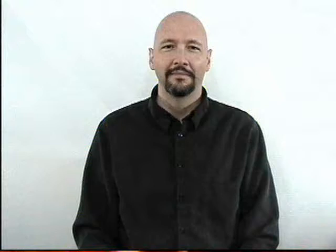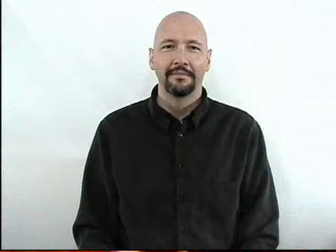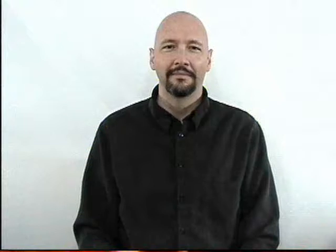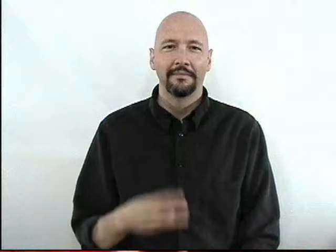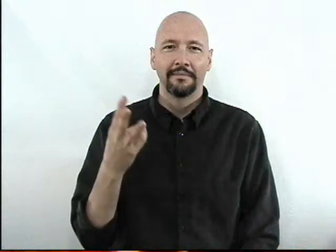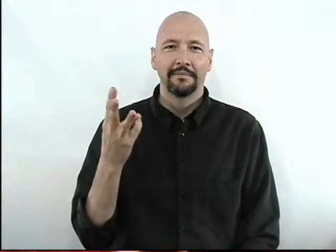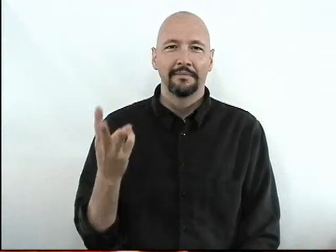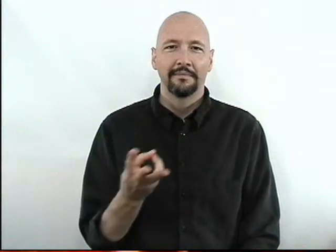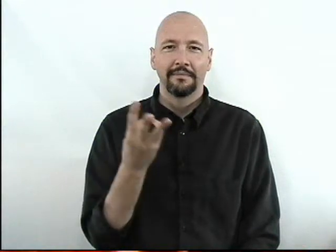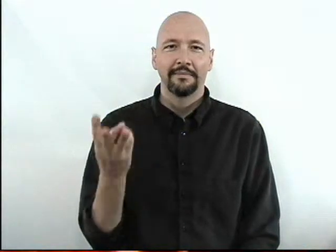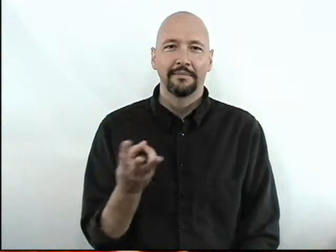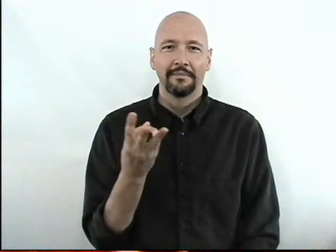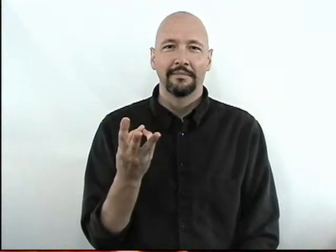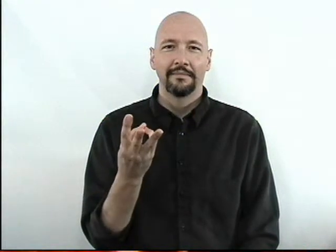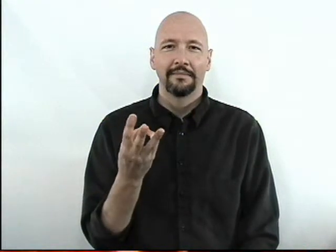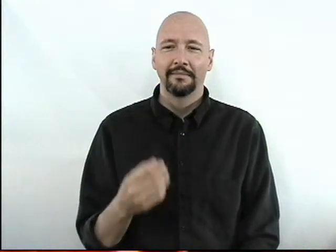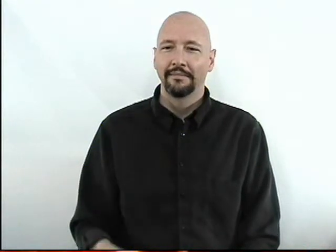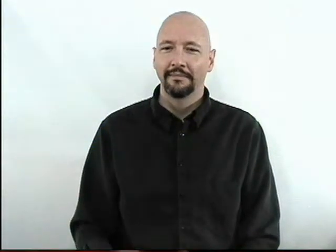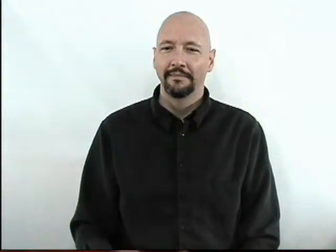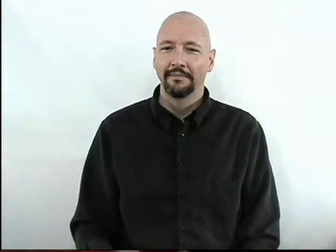WEDNESDAY